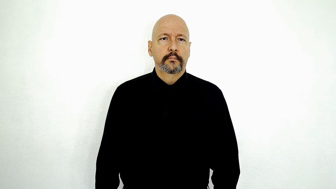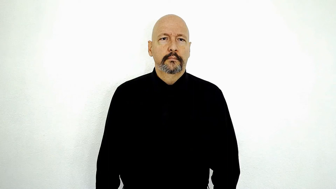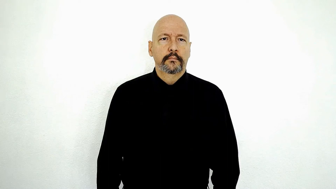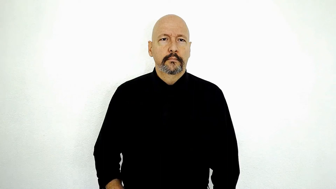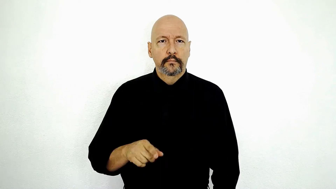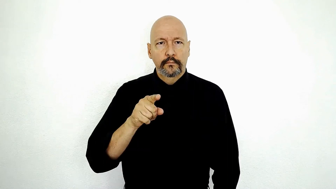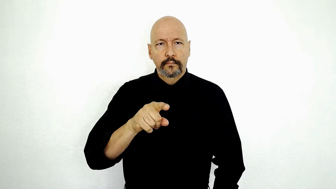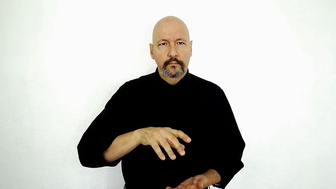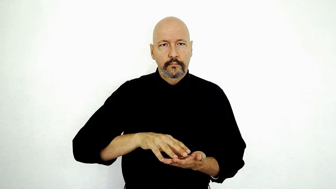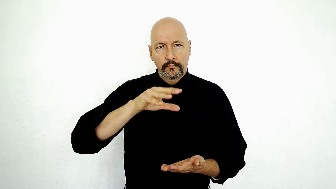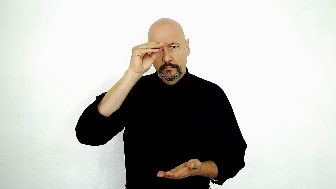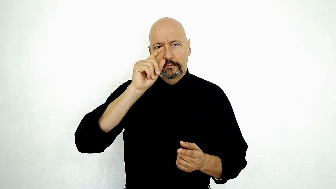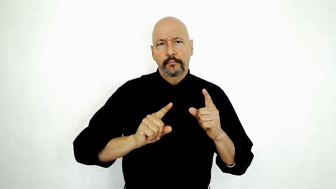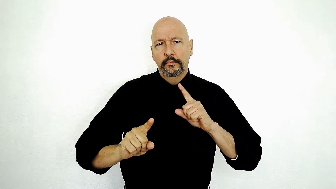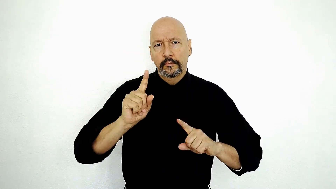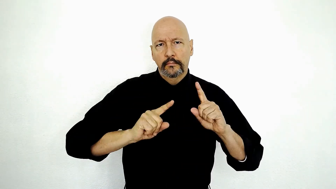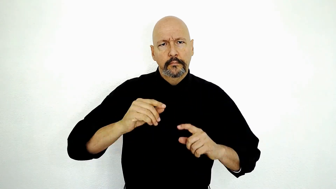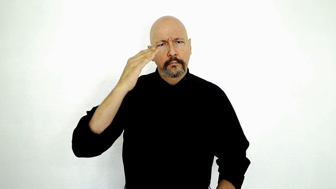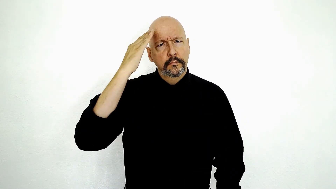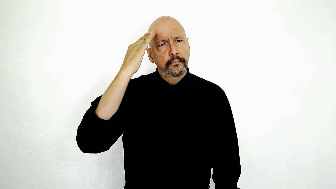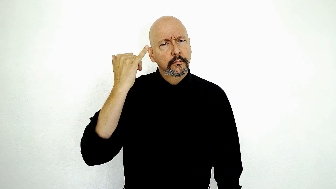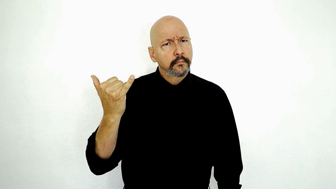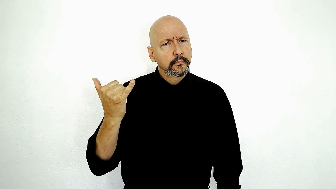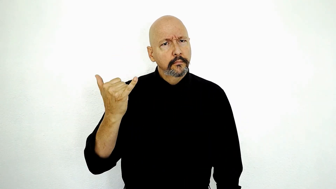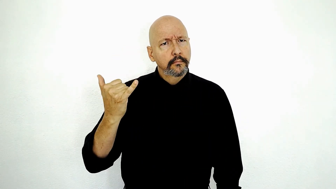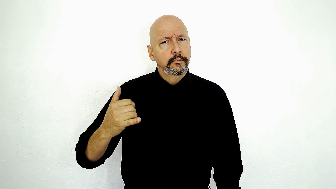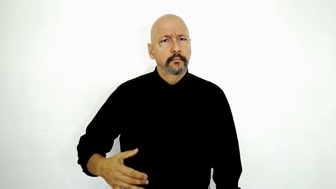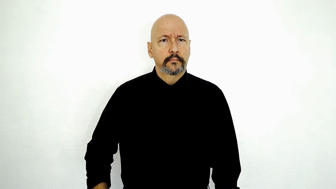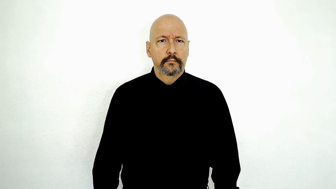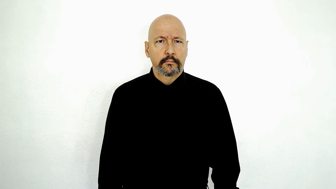YOU LEARN SIGN WHY?-[version]